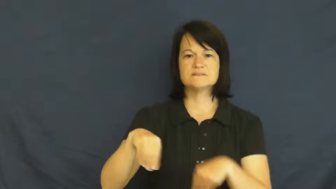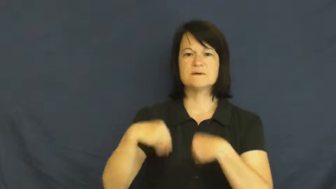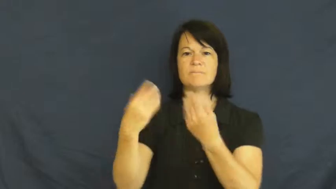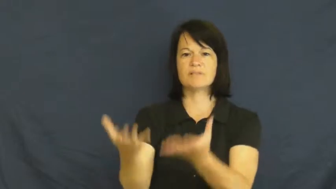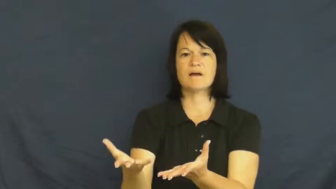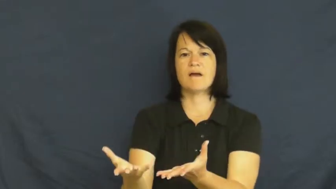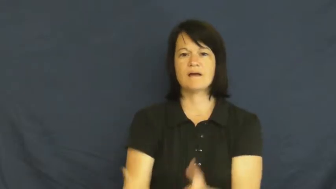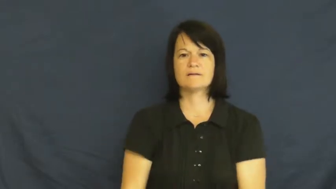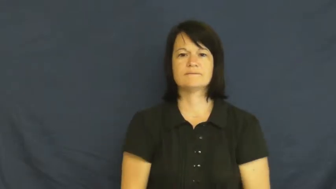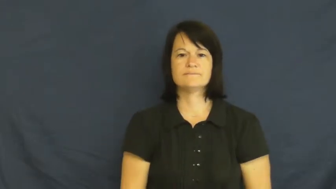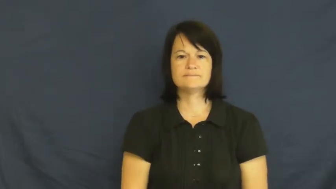afford-provide